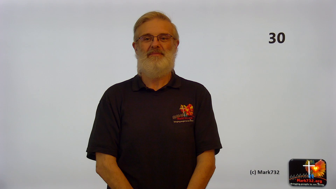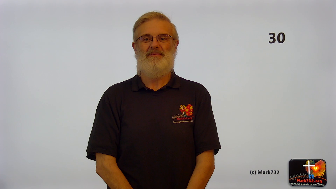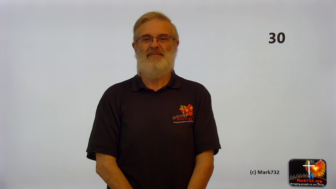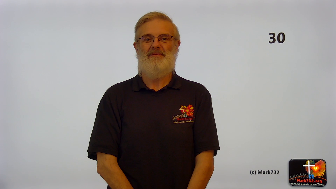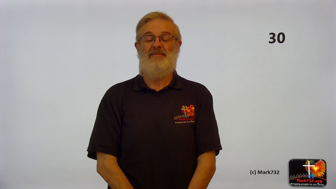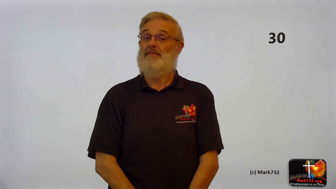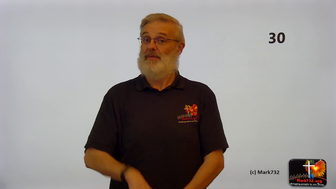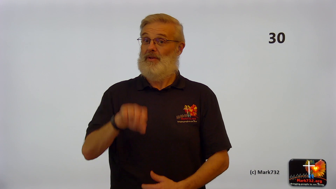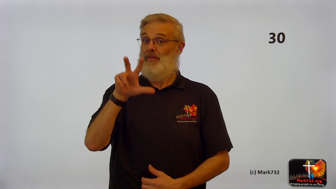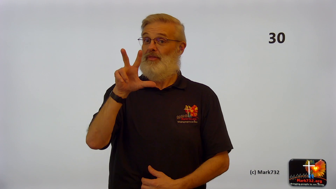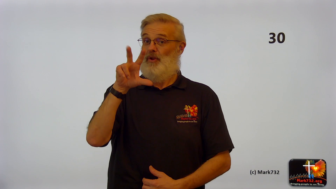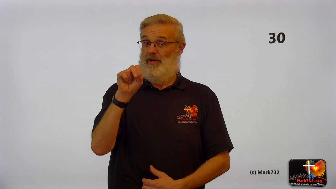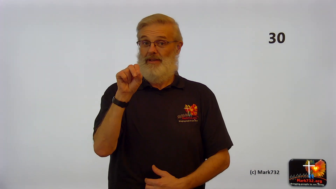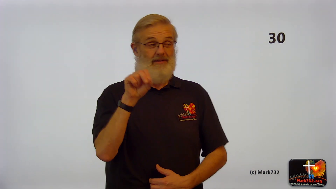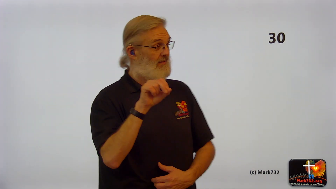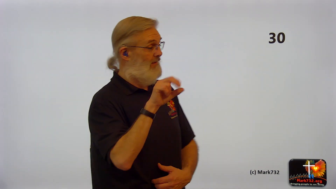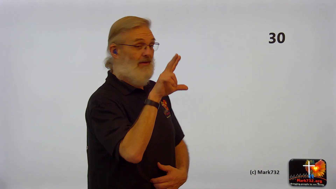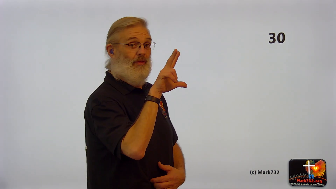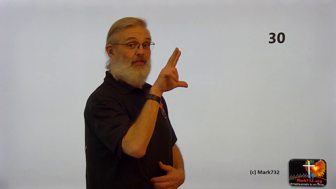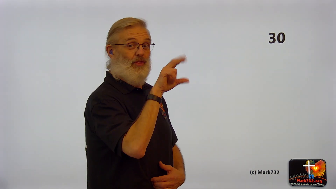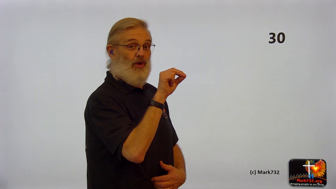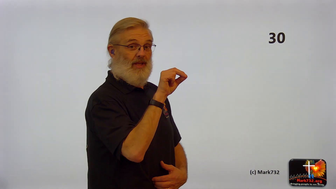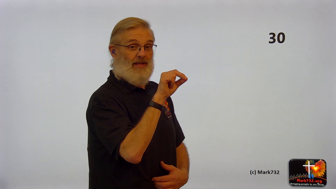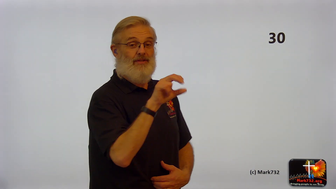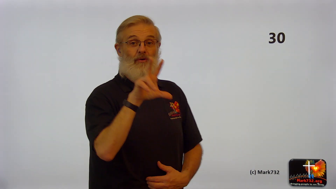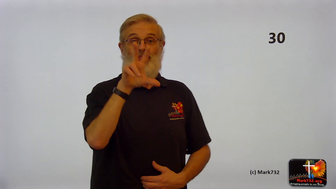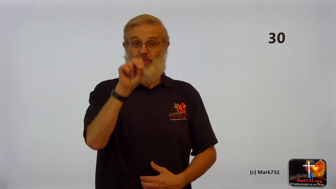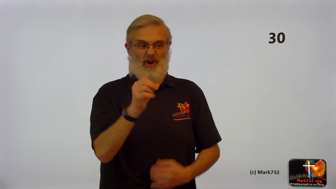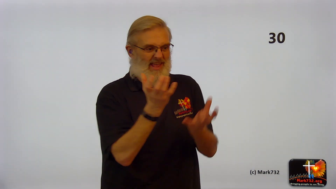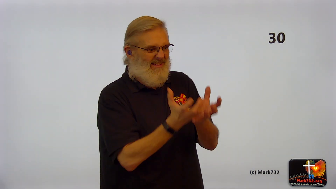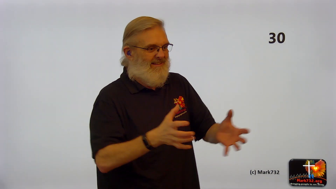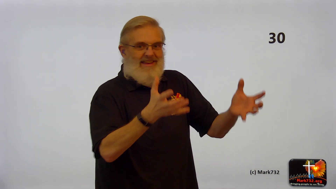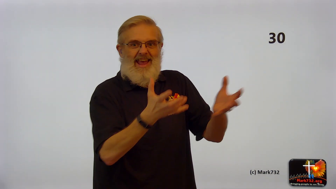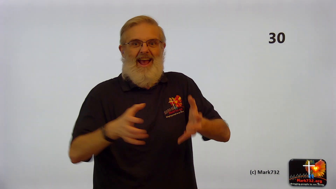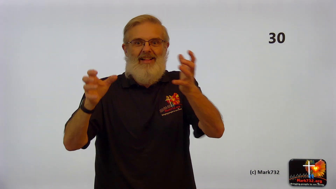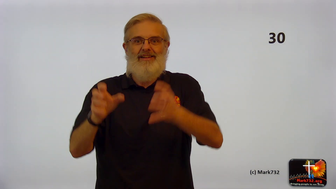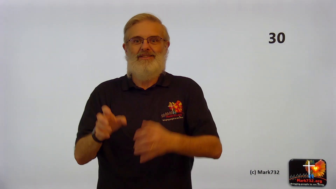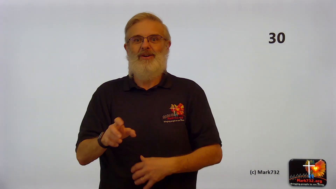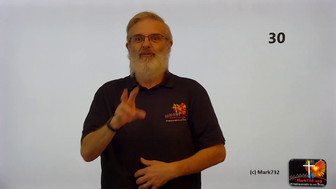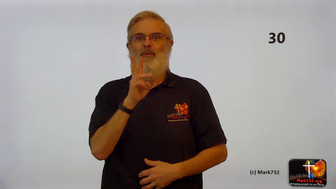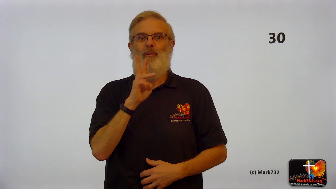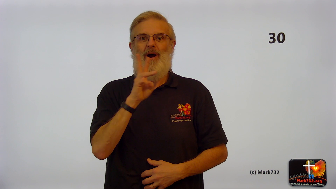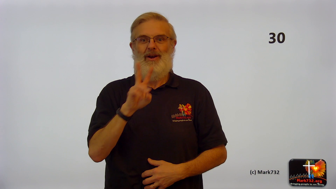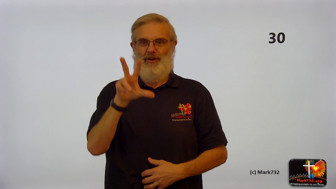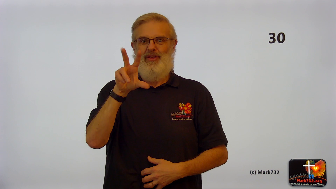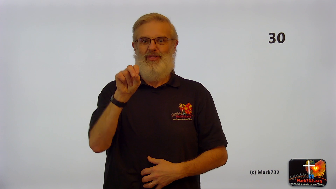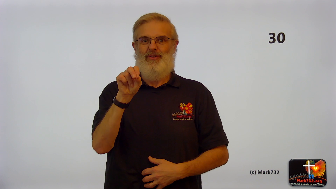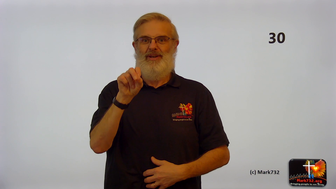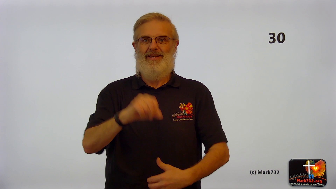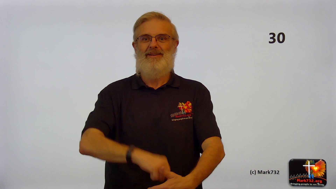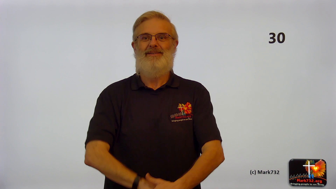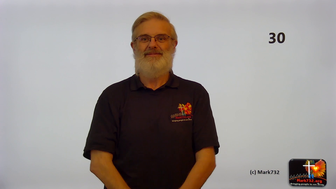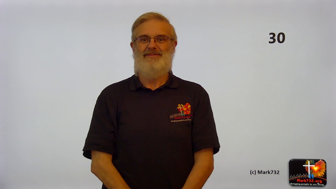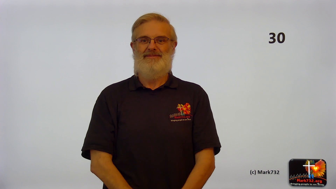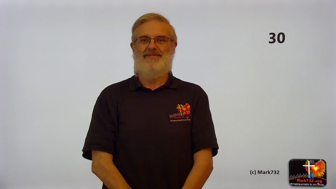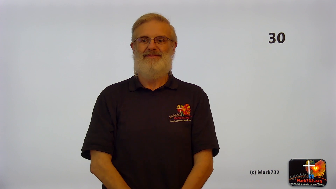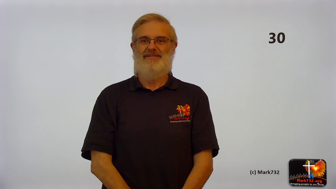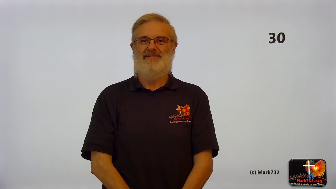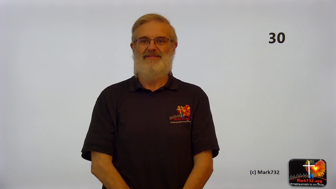30